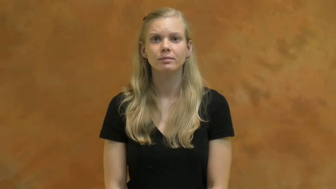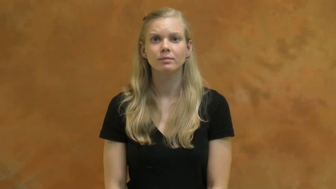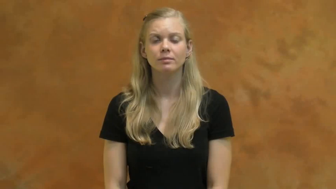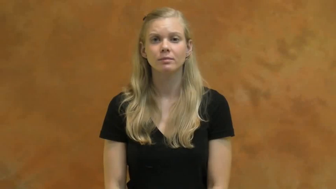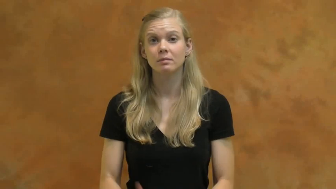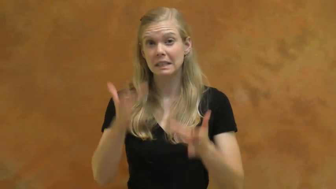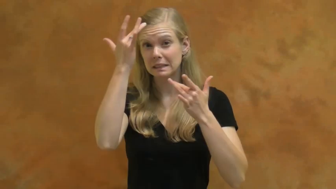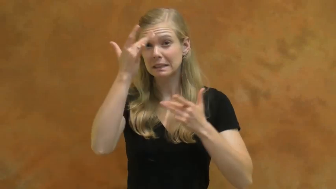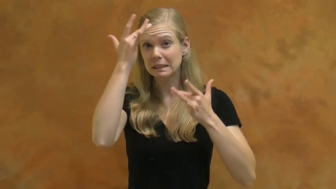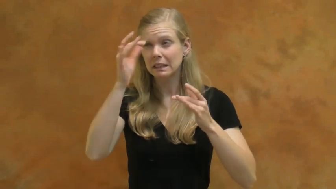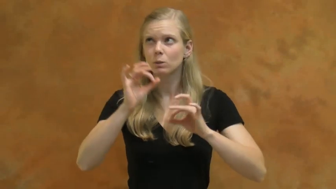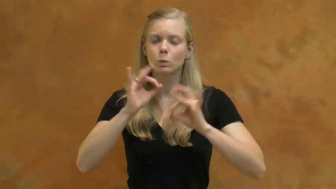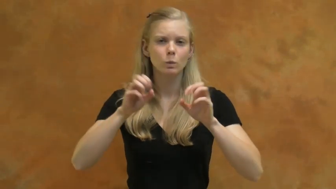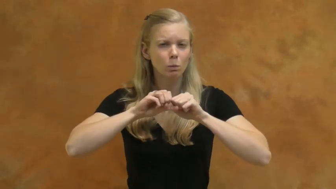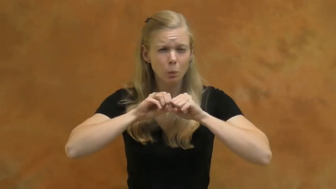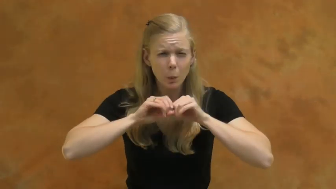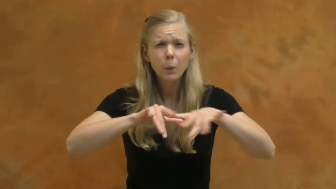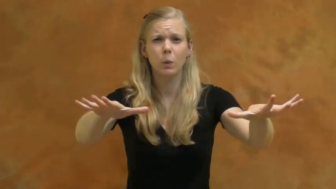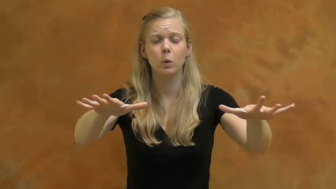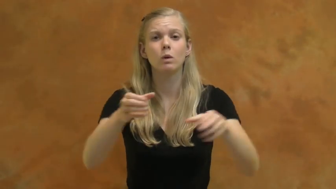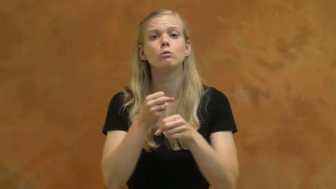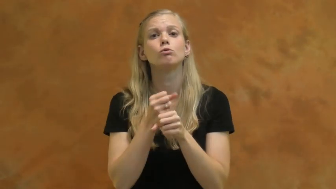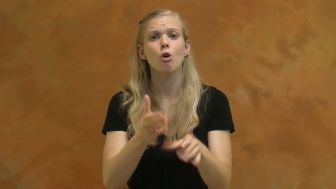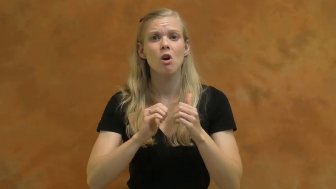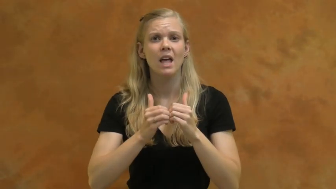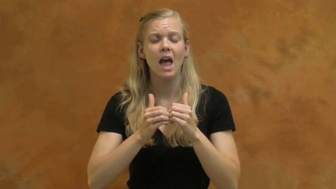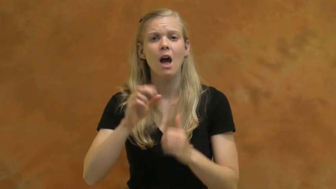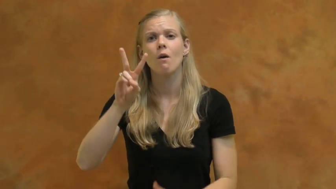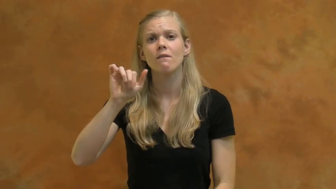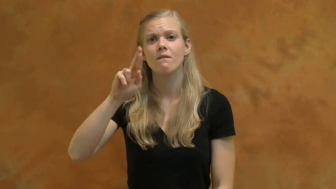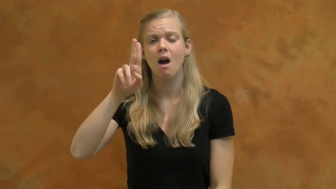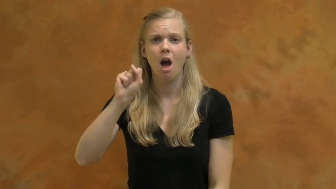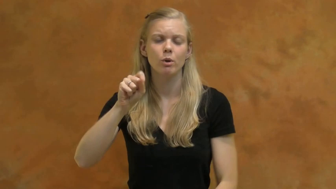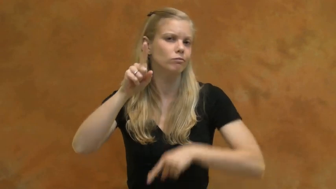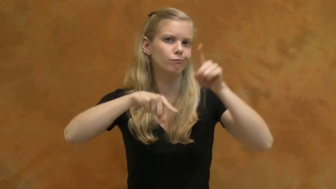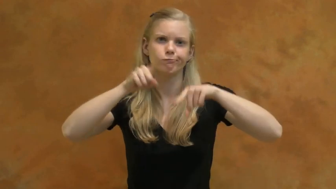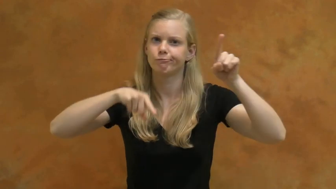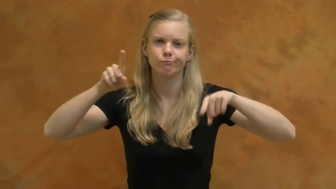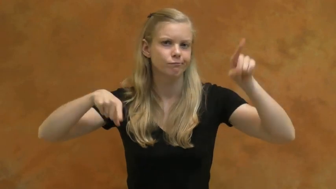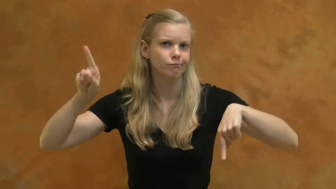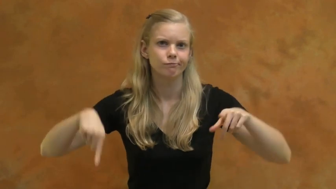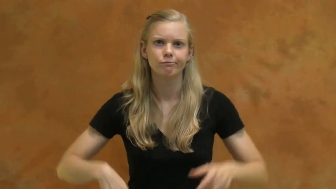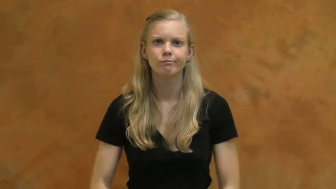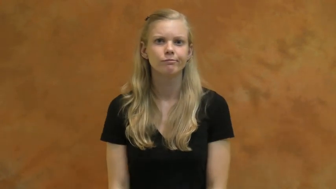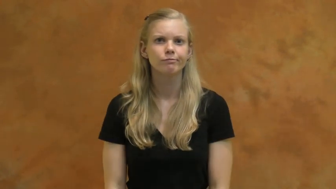influenza